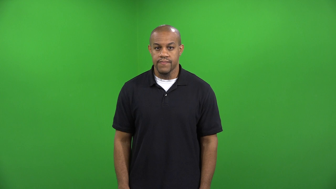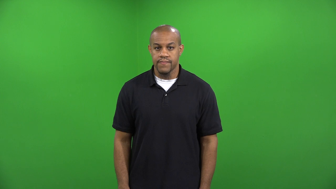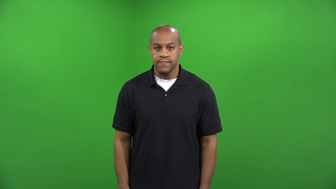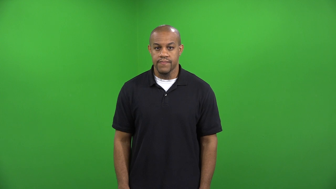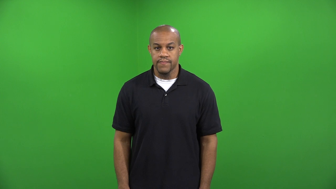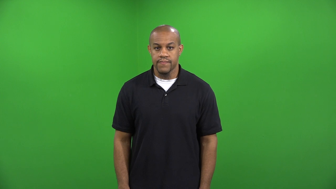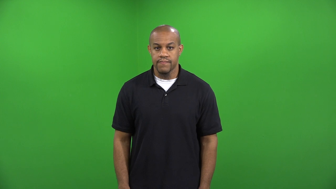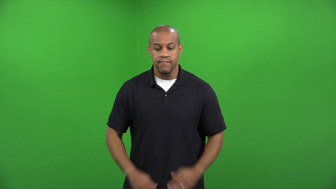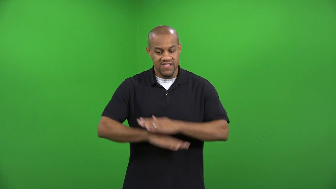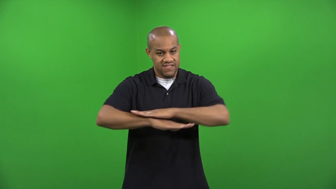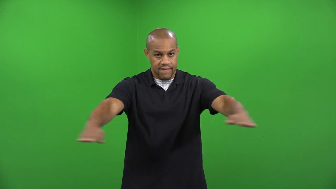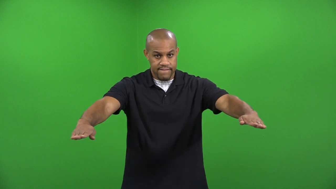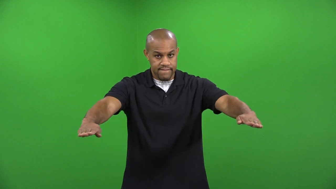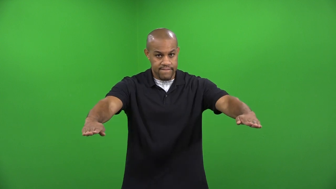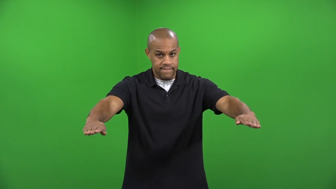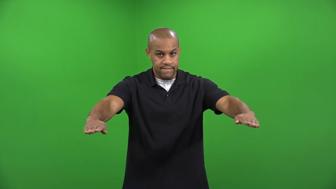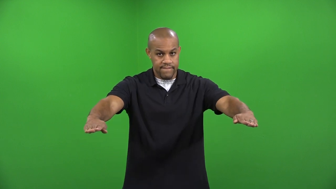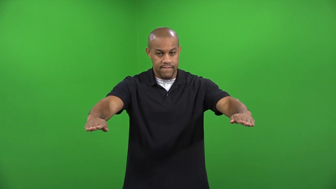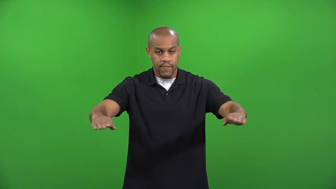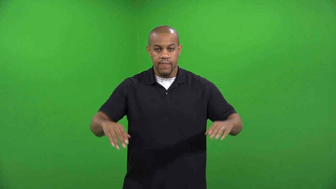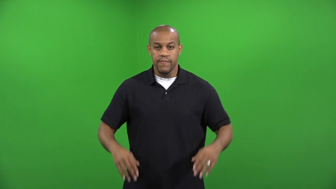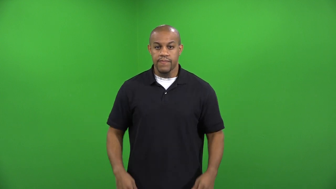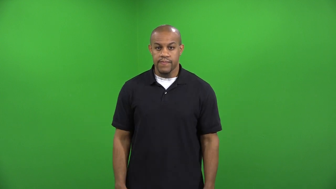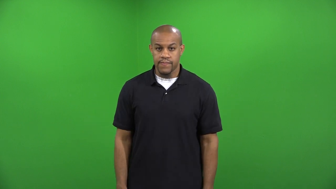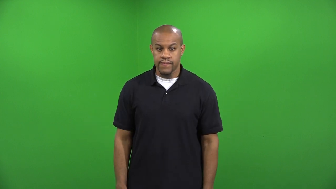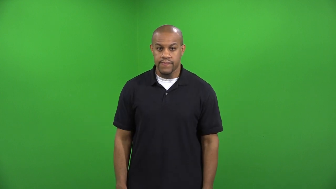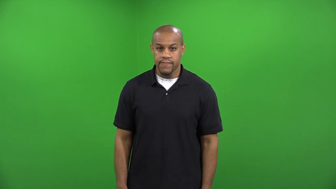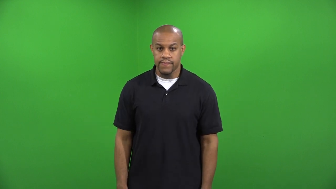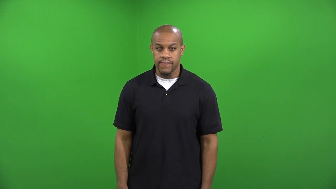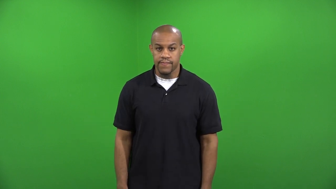Safe